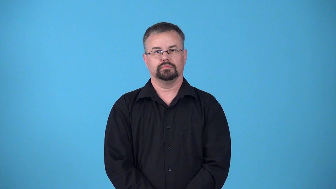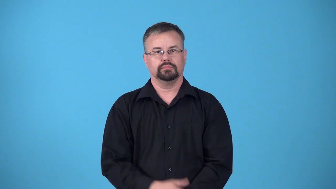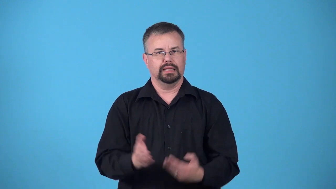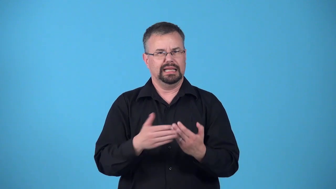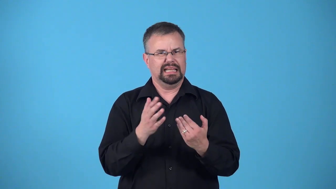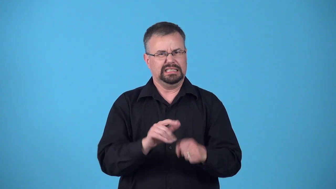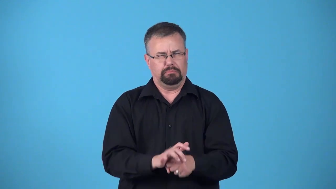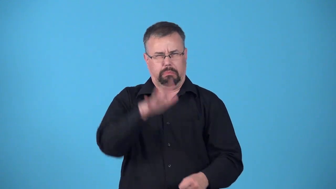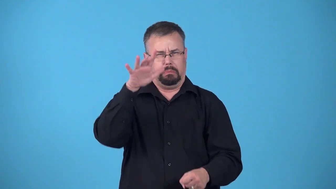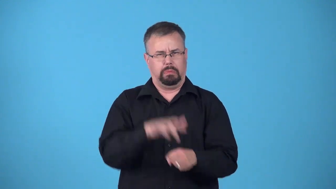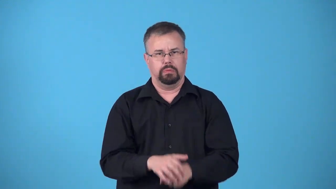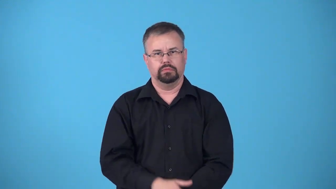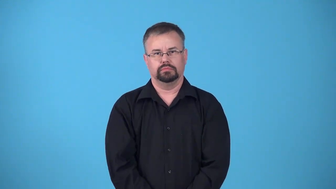hot headed,hot blooded